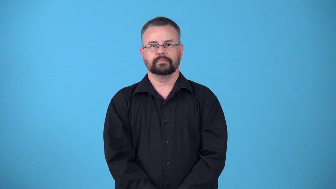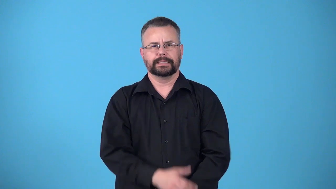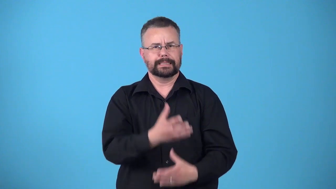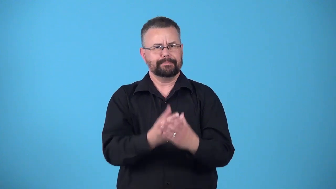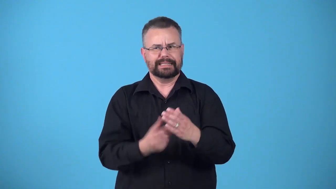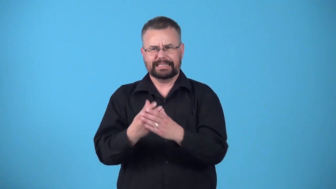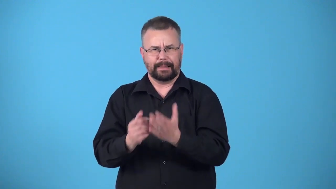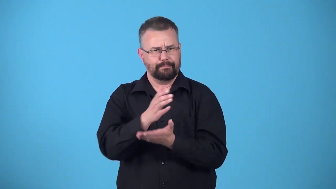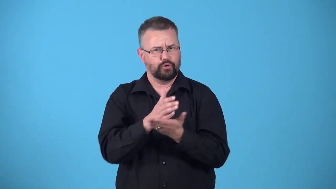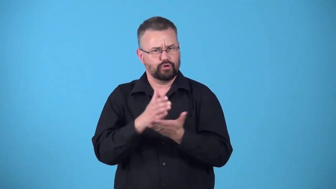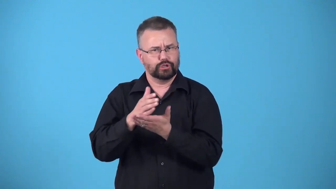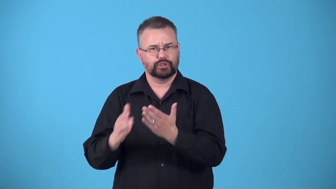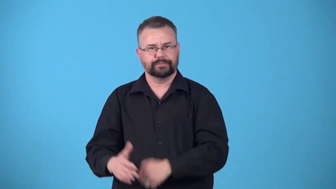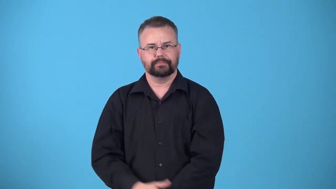break